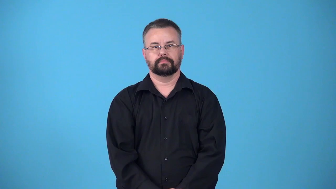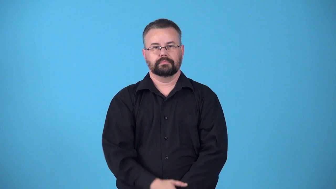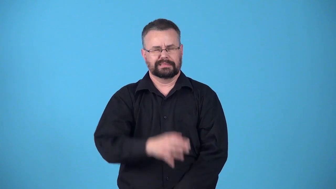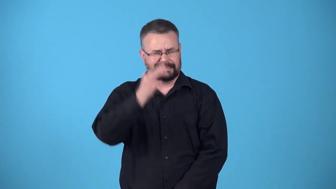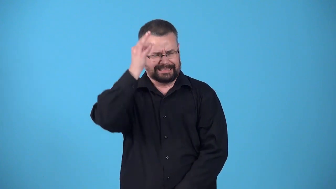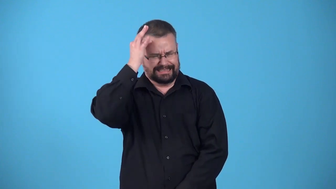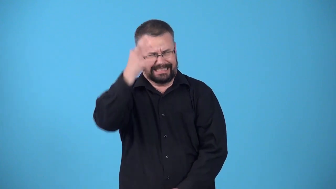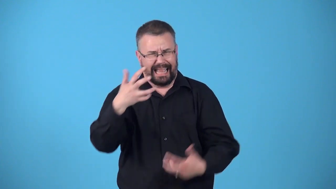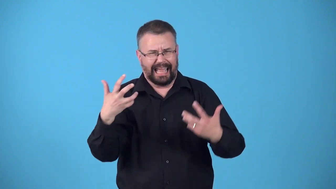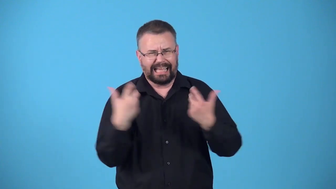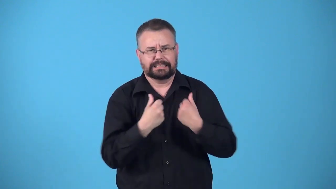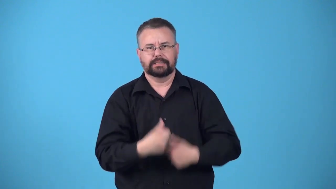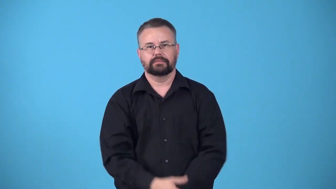close shave, close call